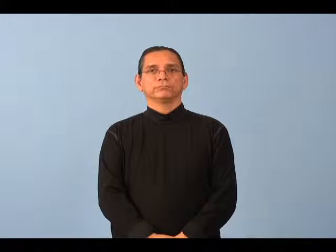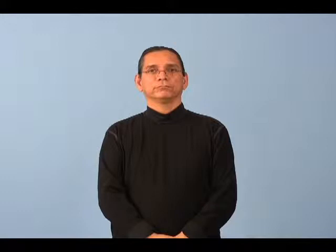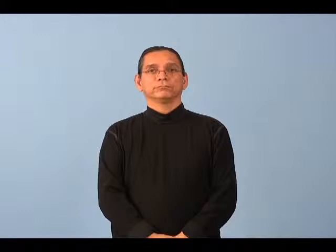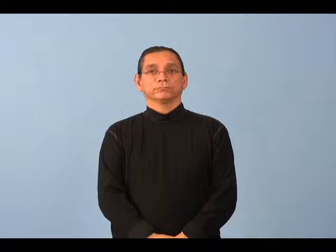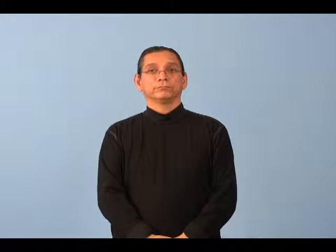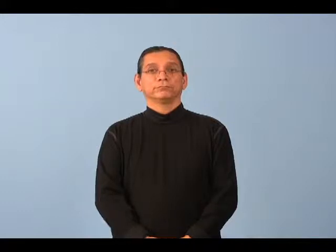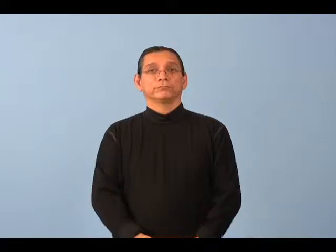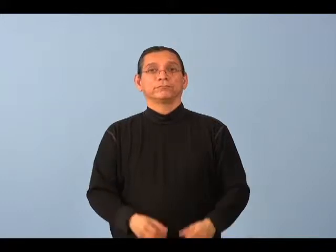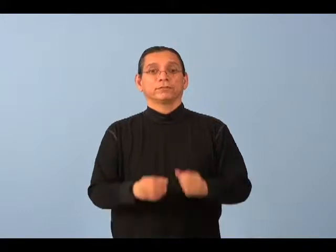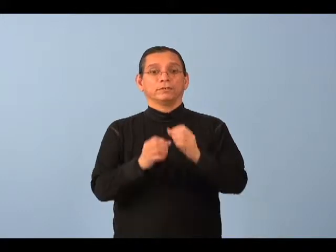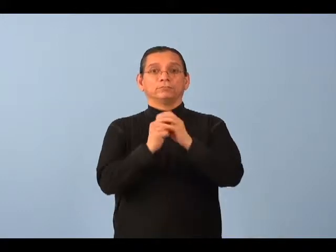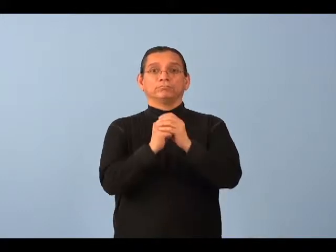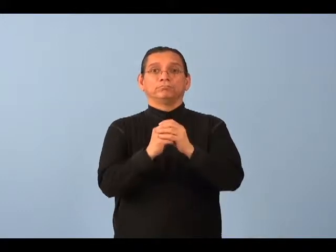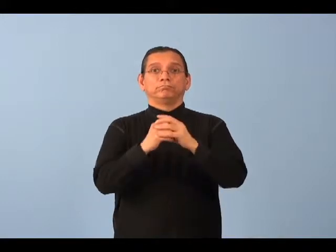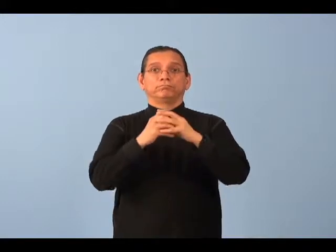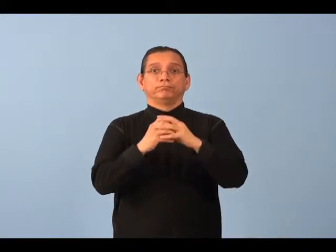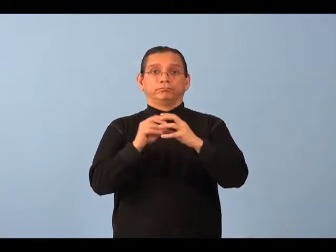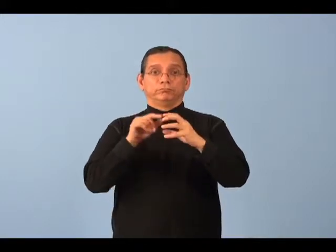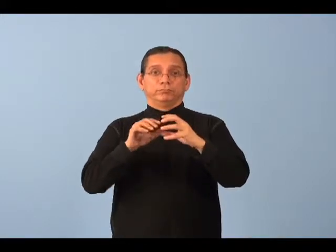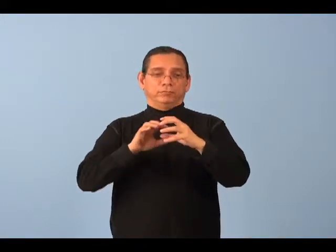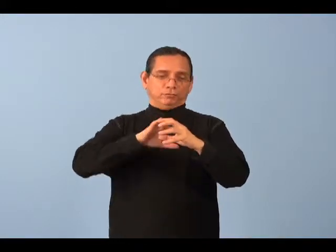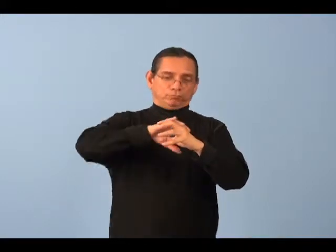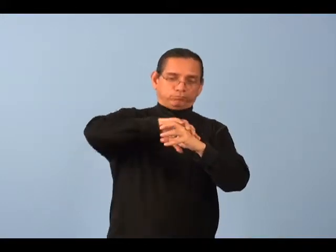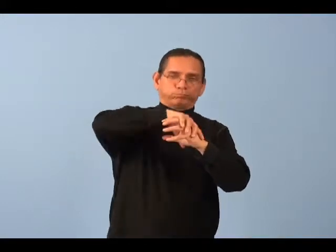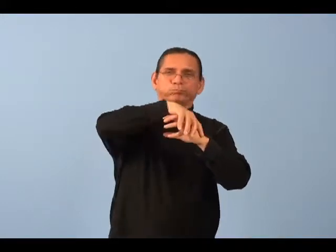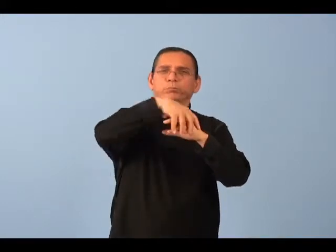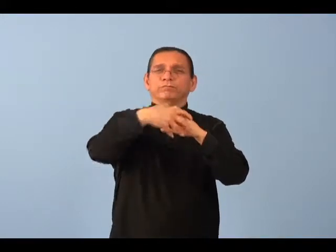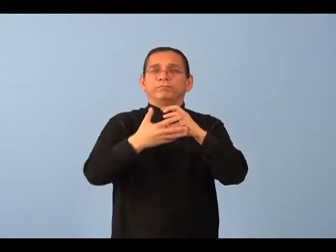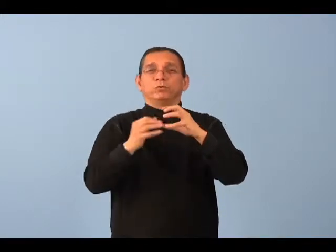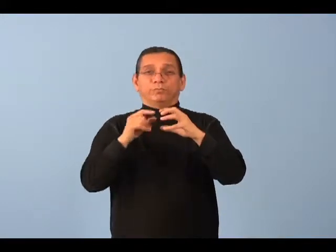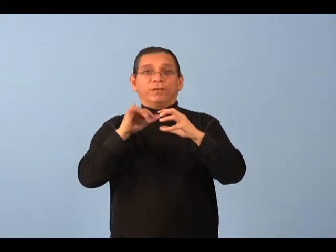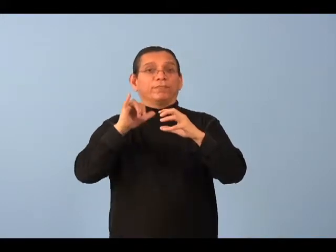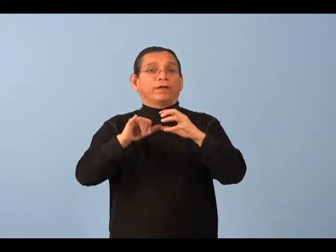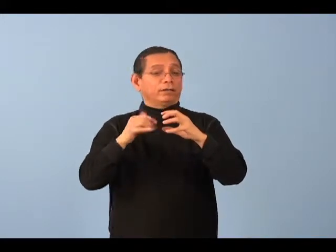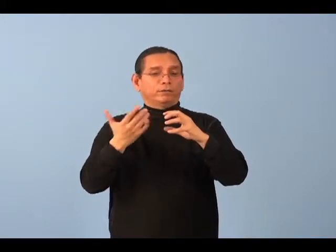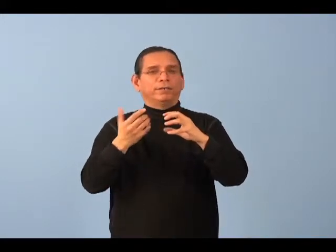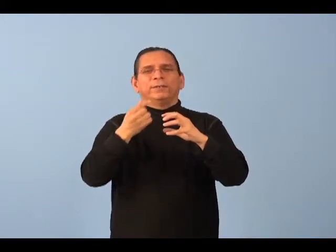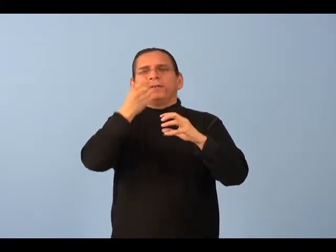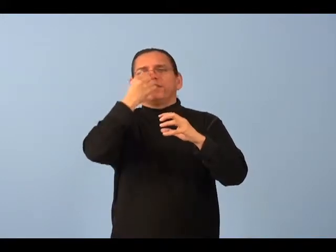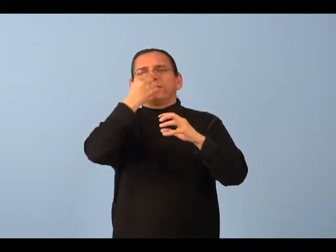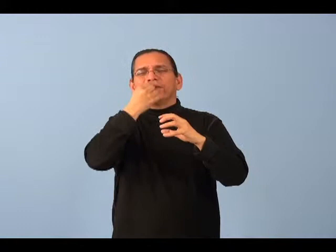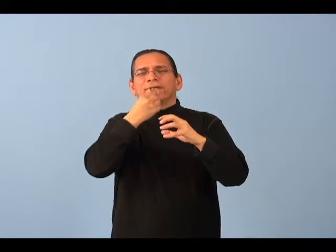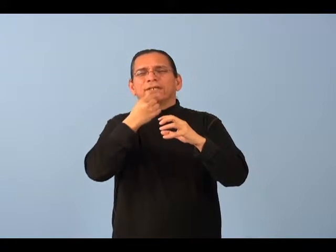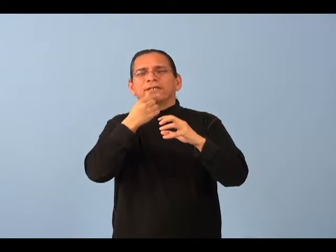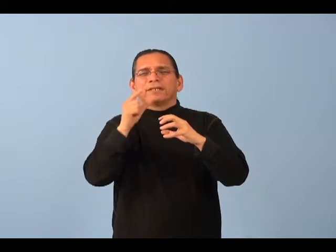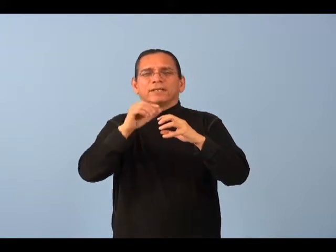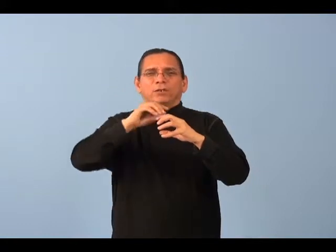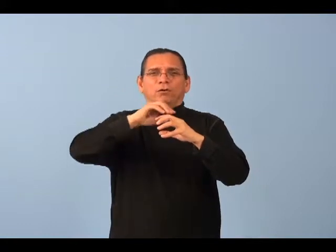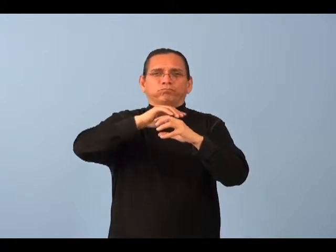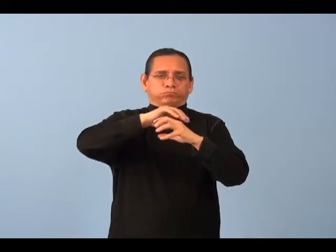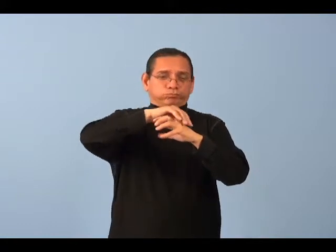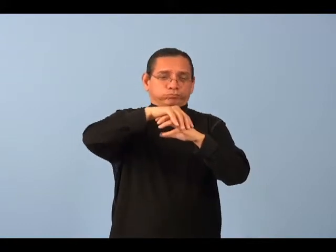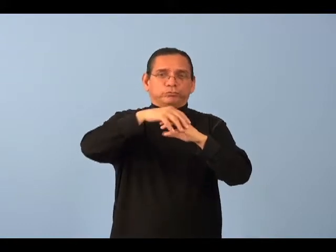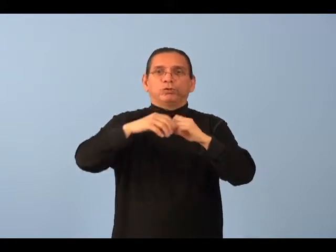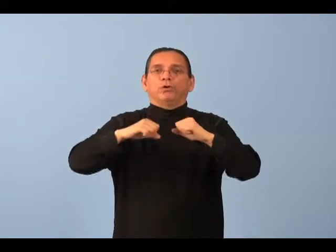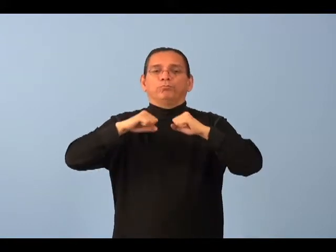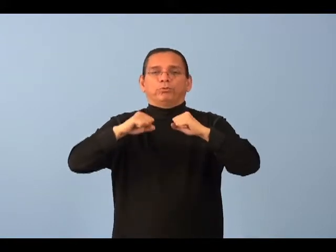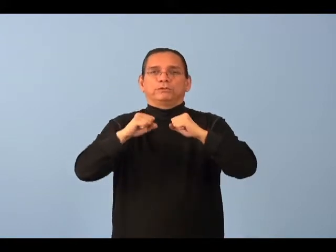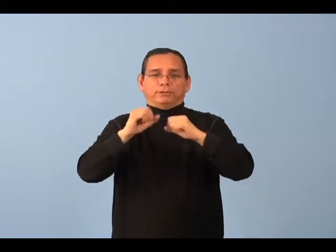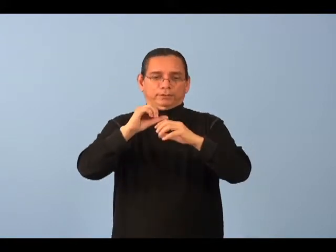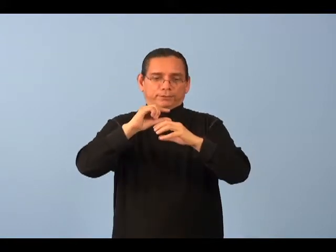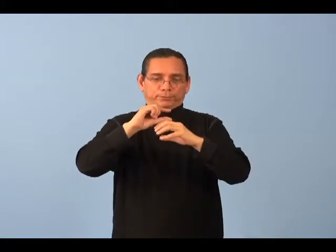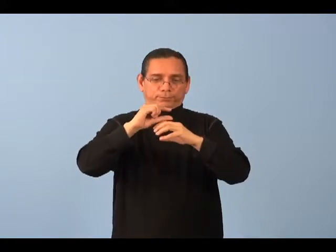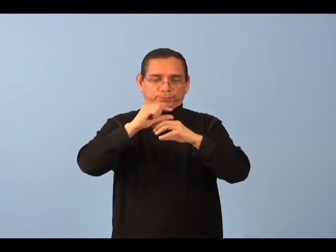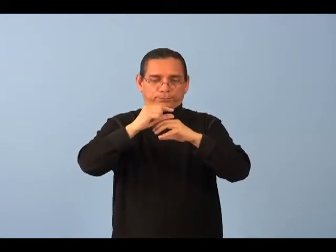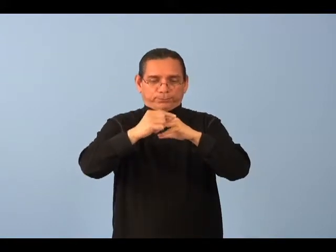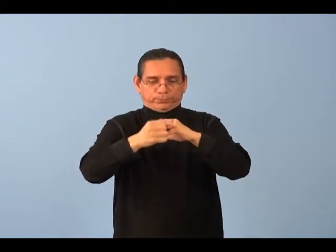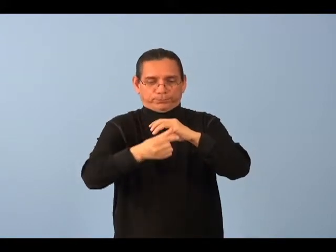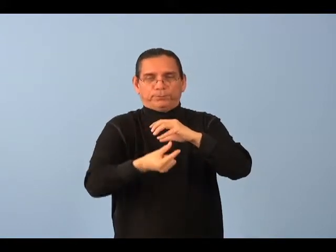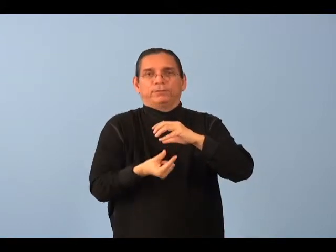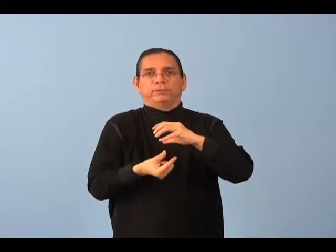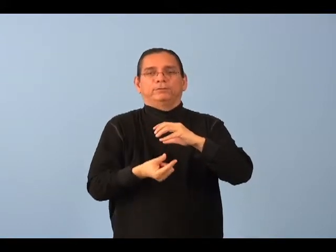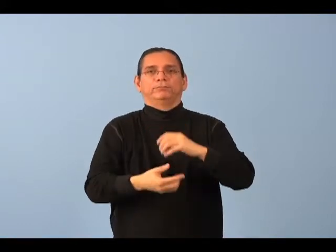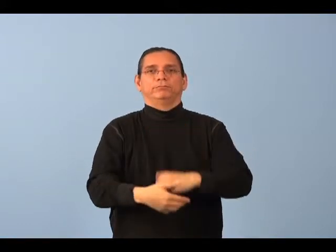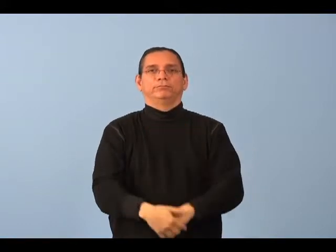amniotic